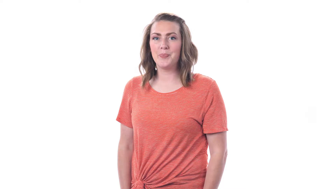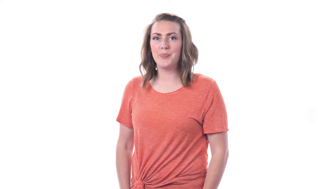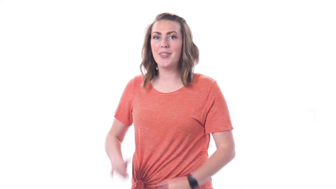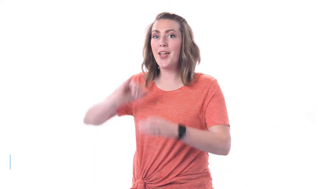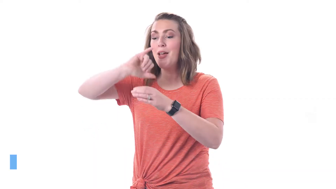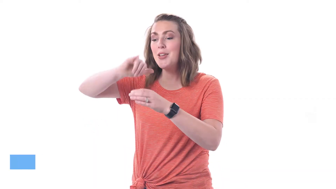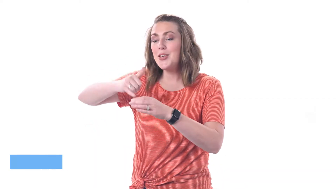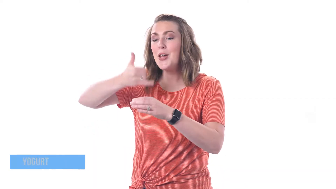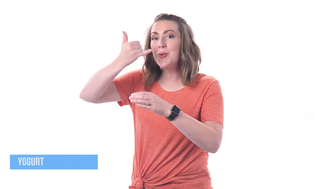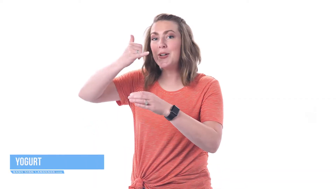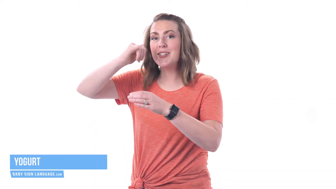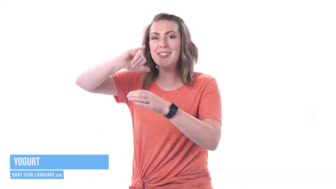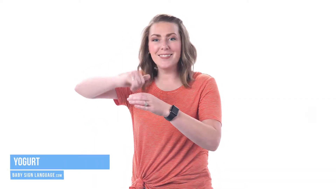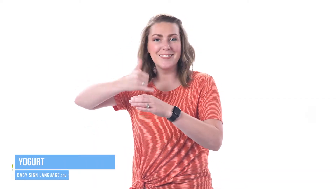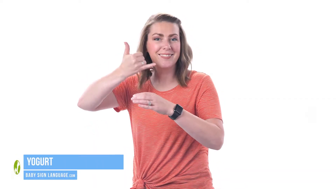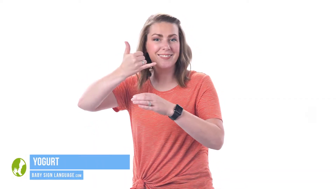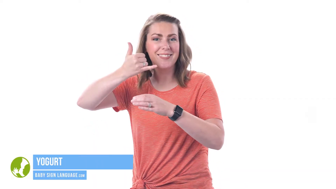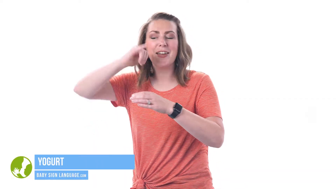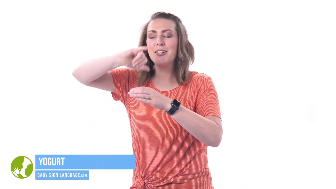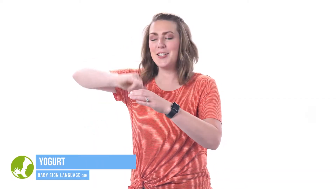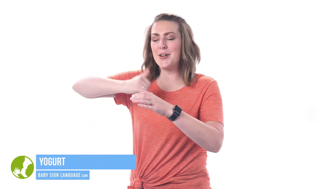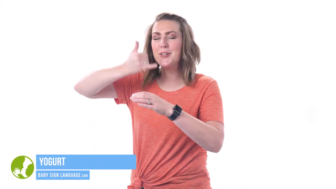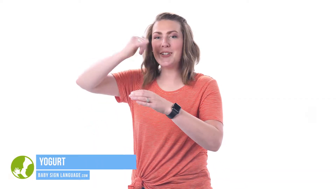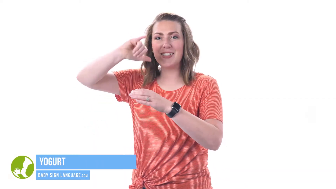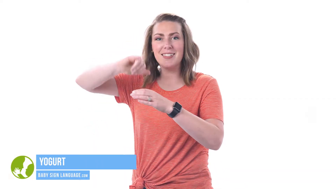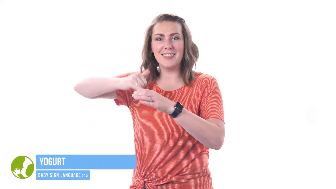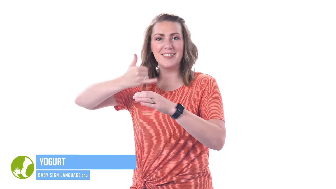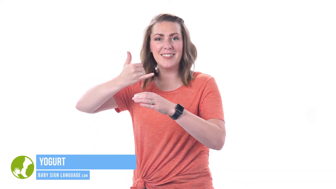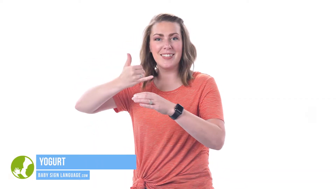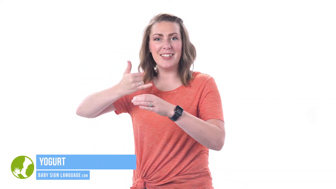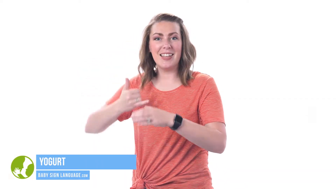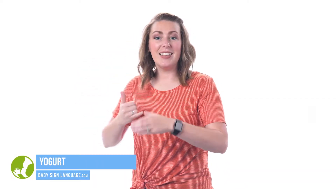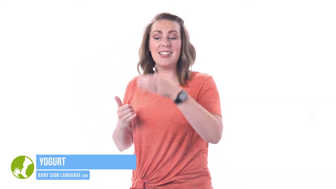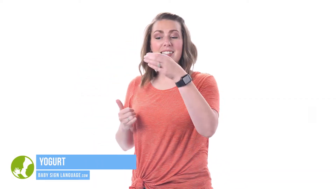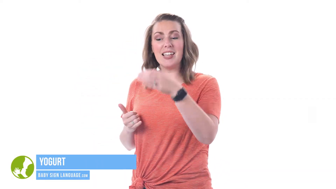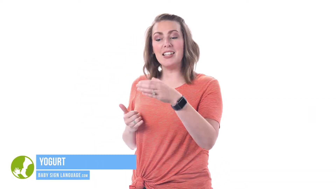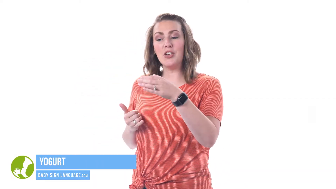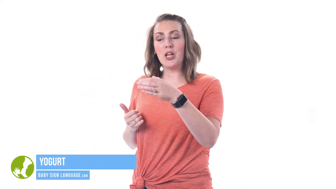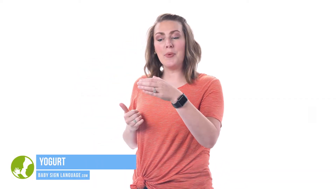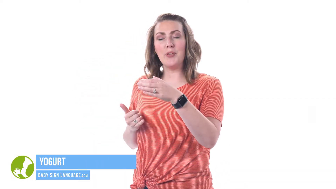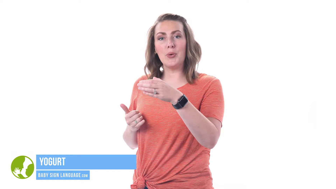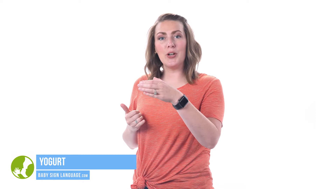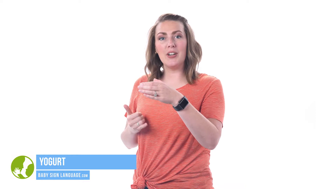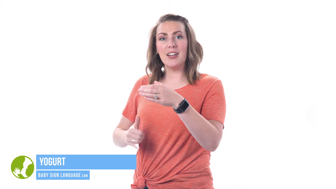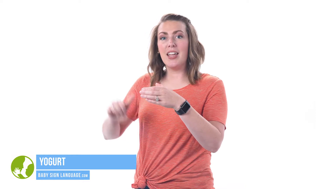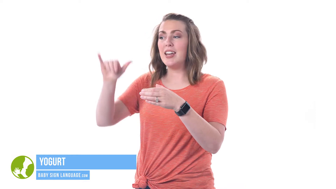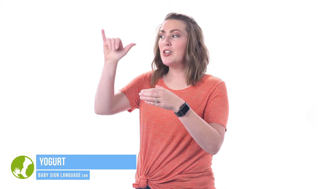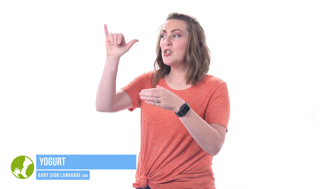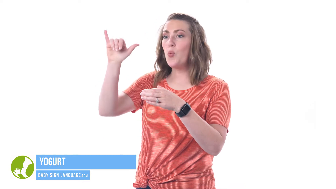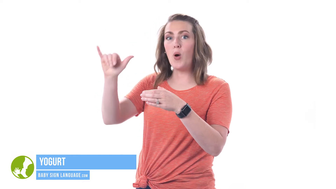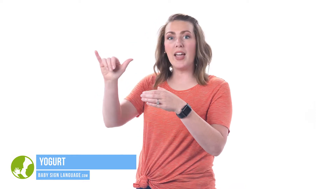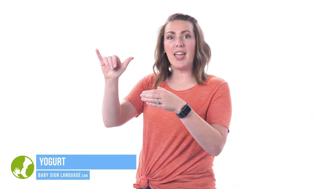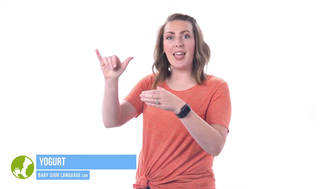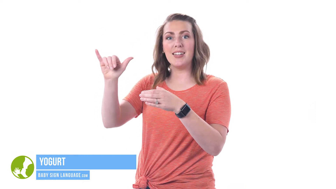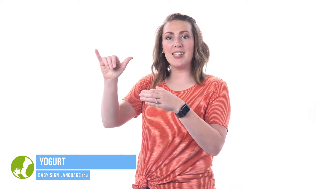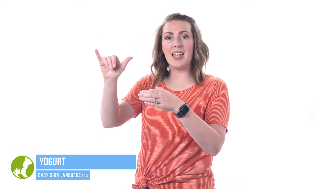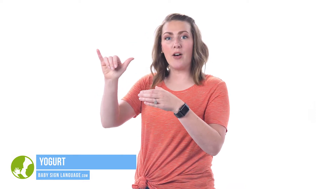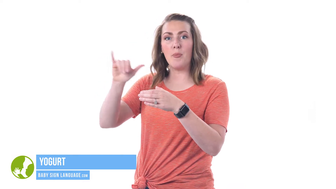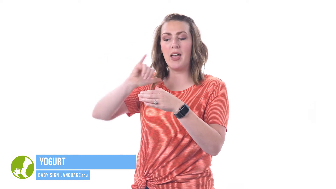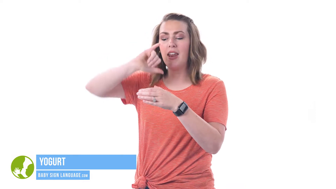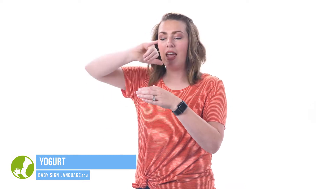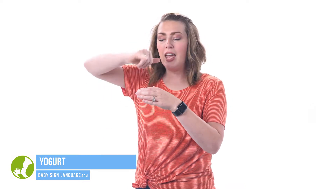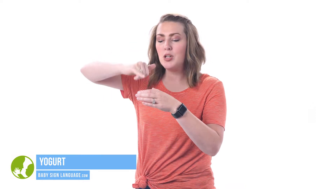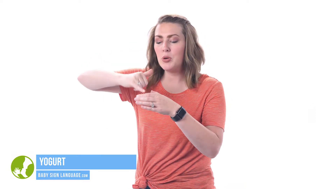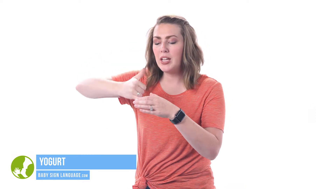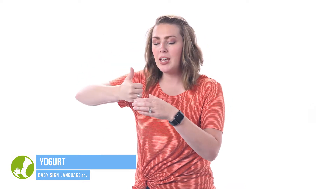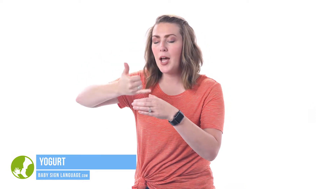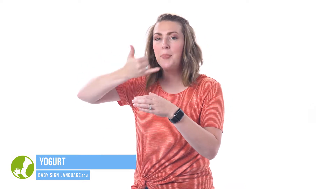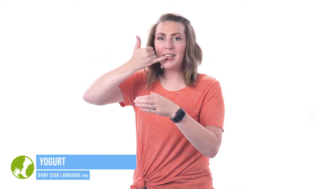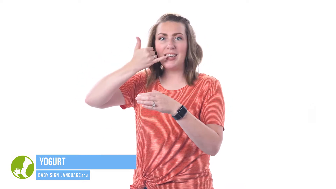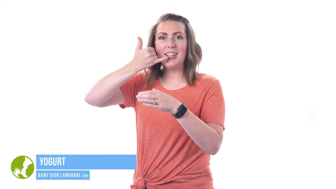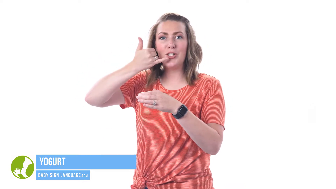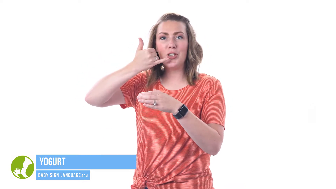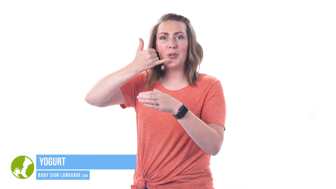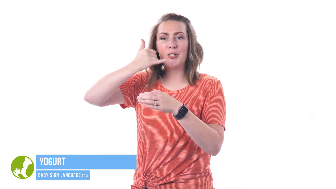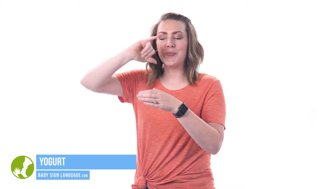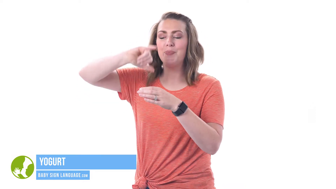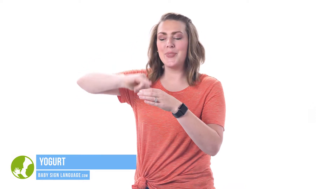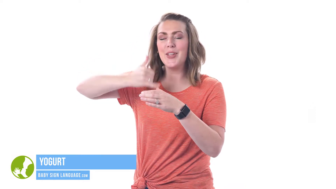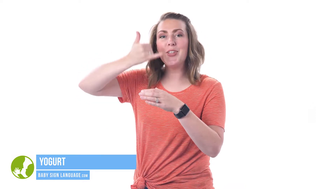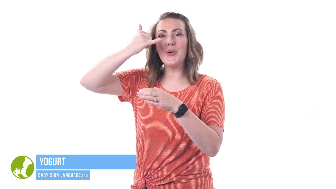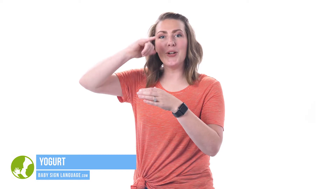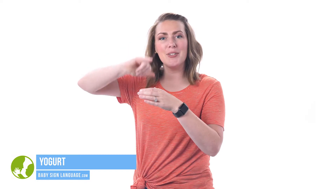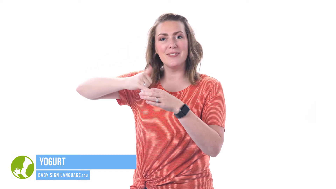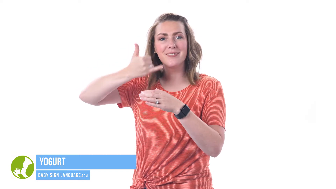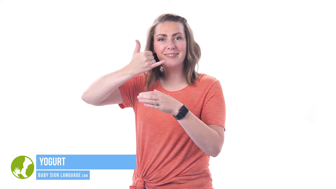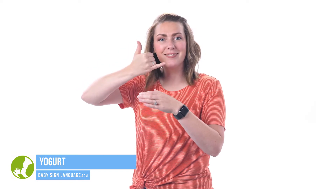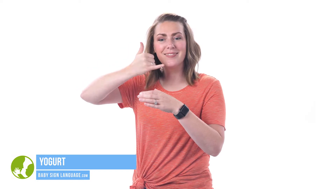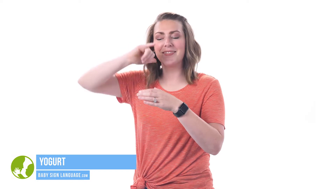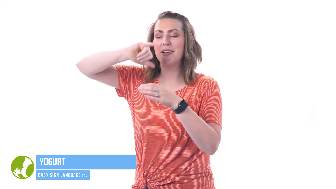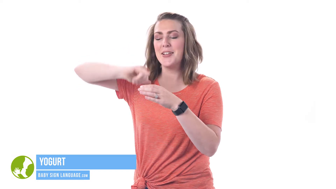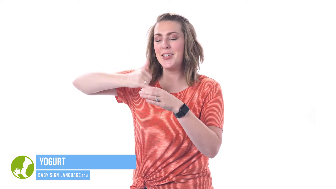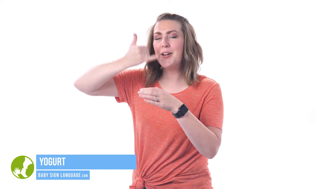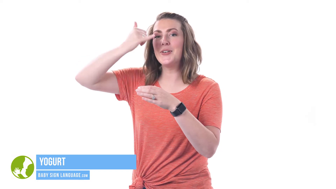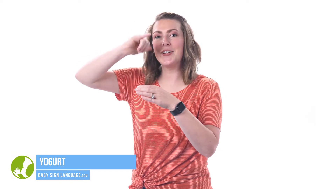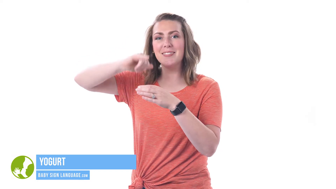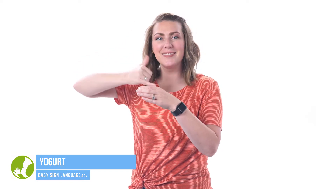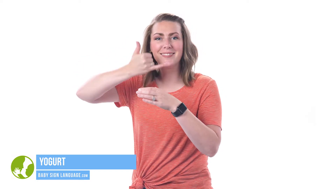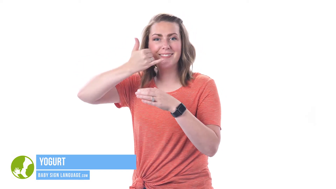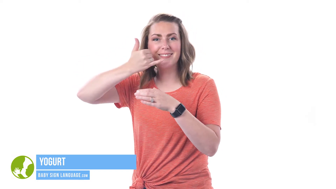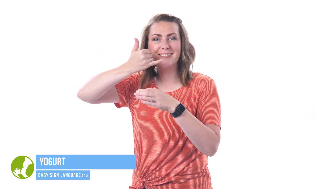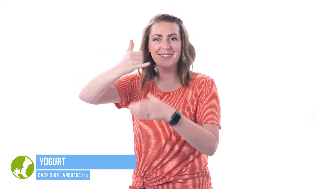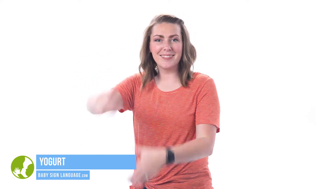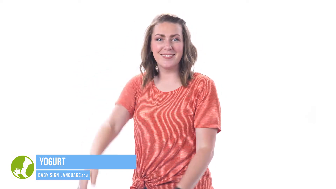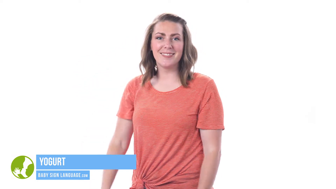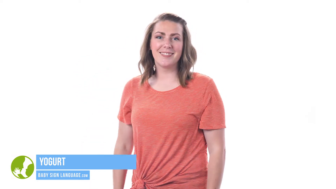Yogurt